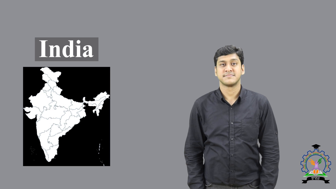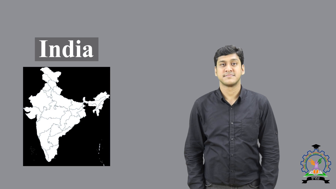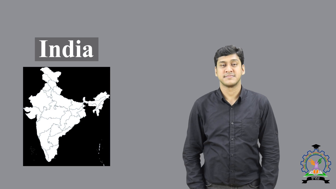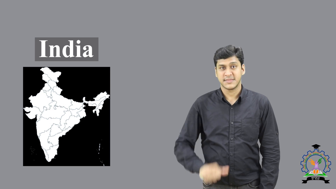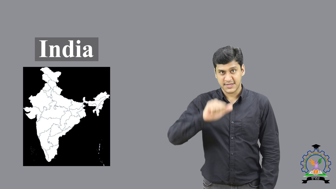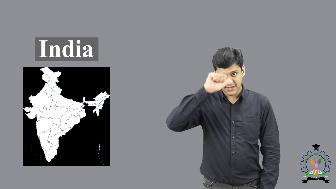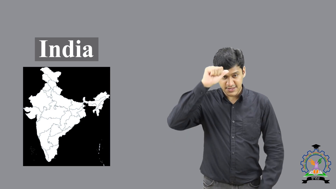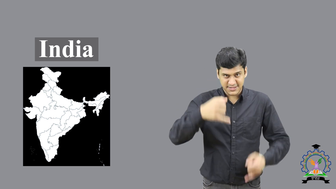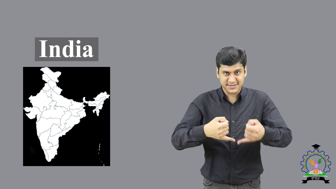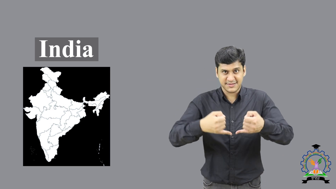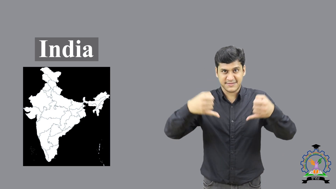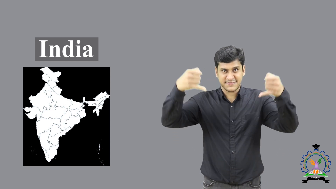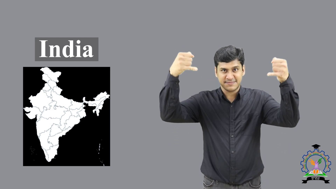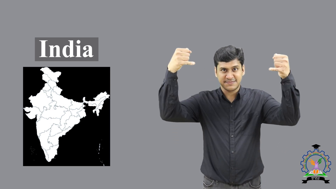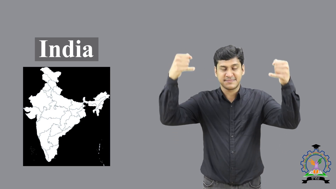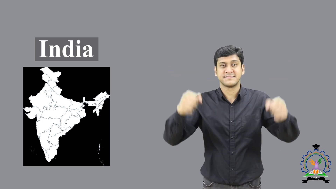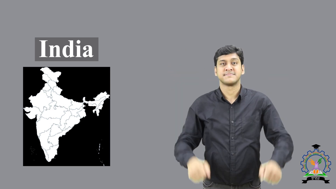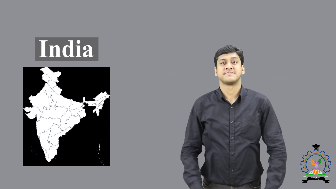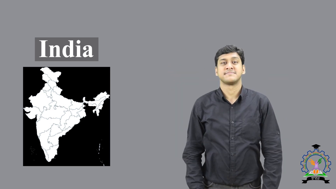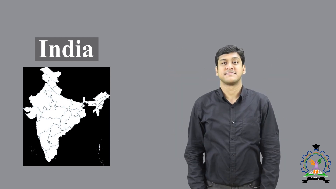India